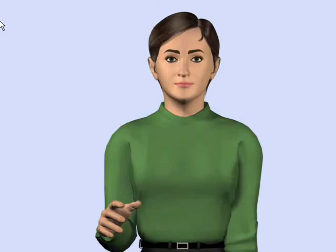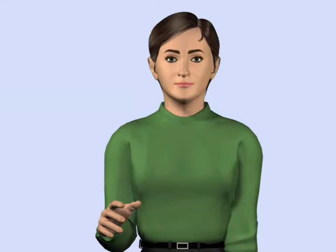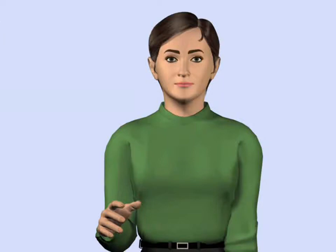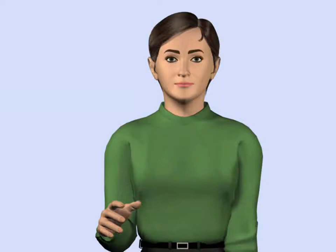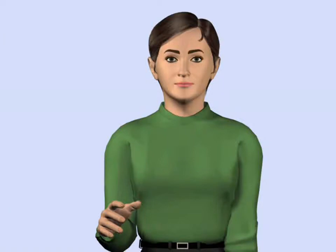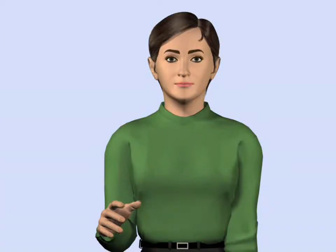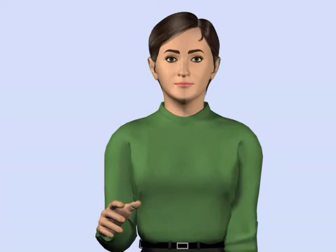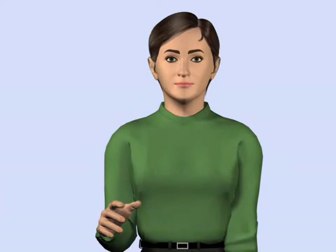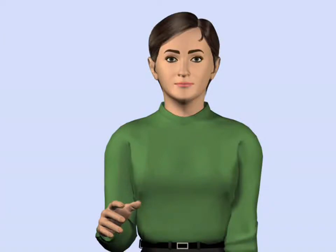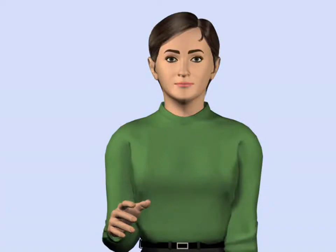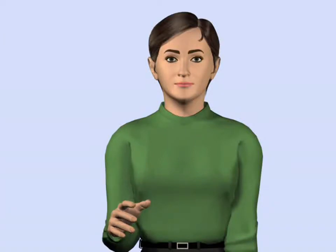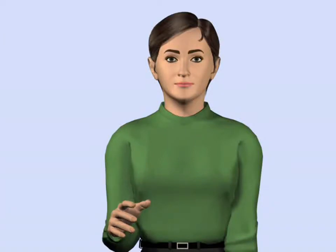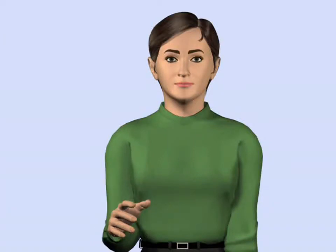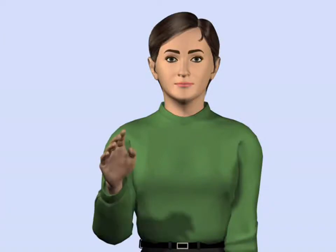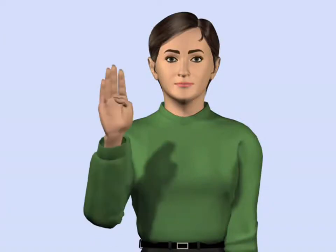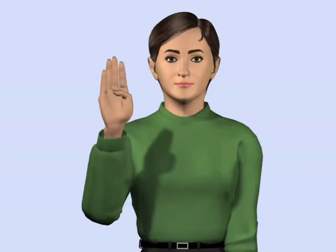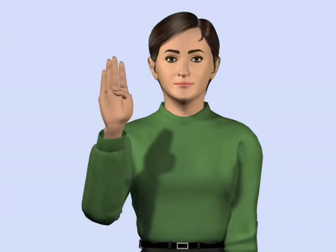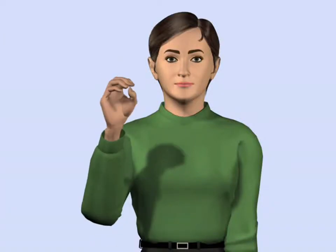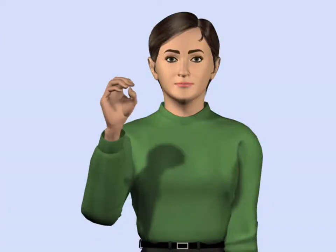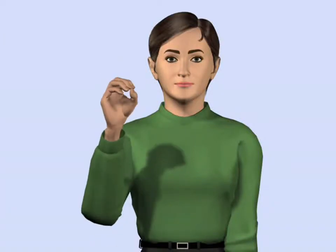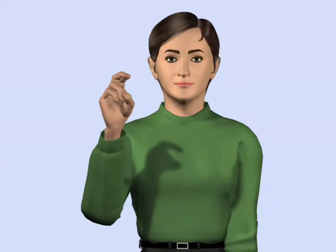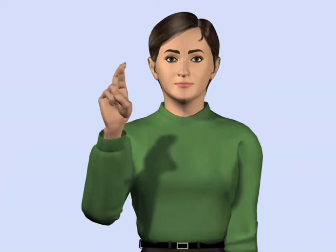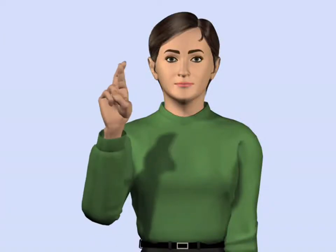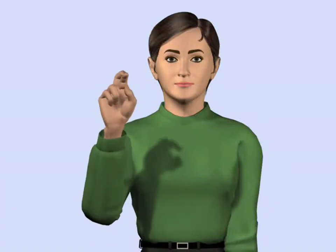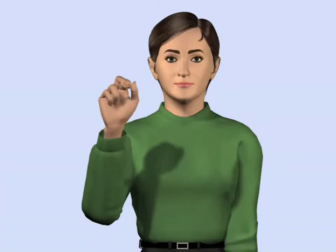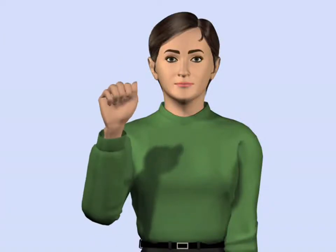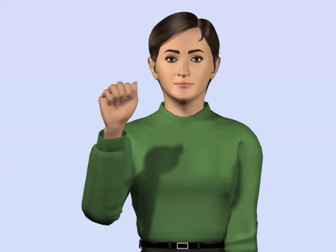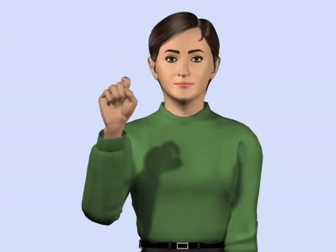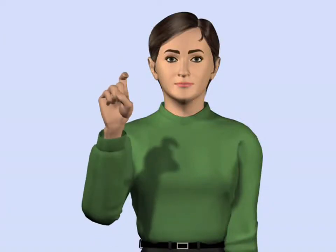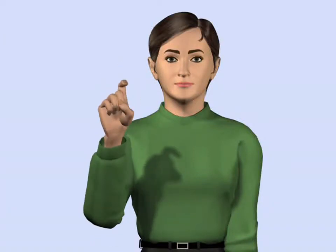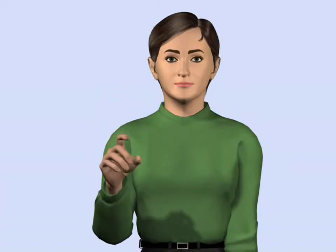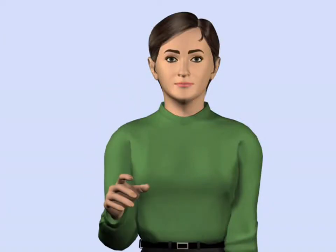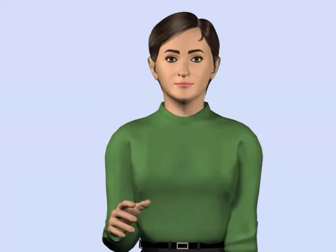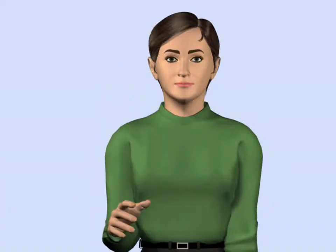borax